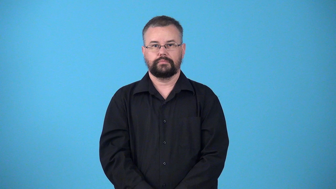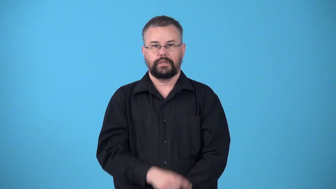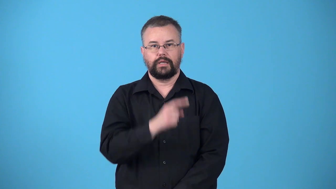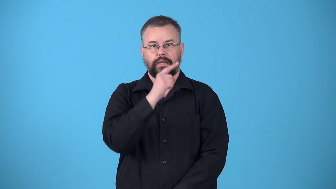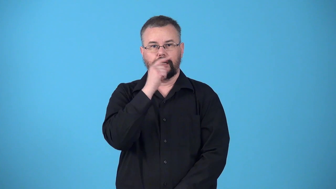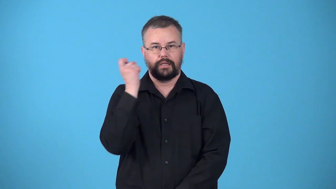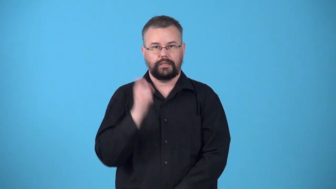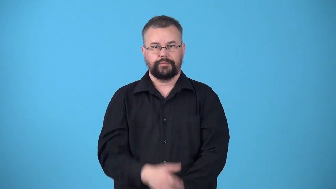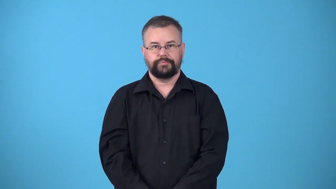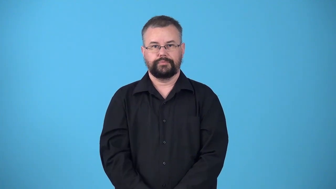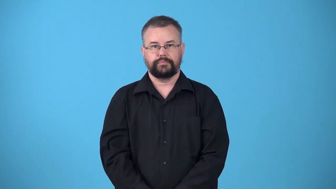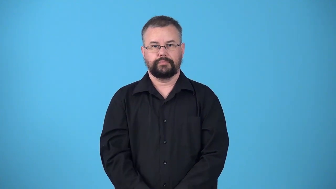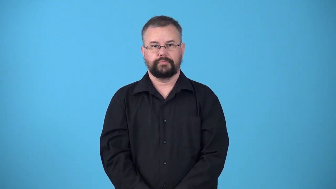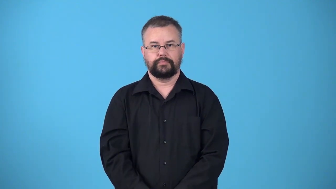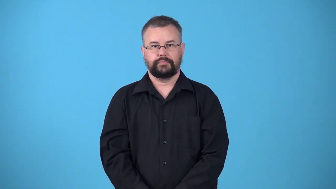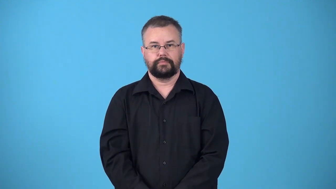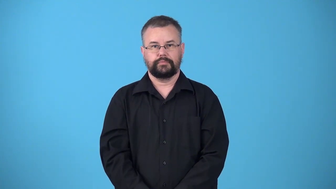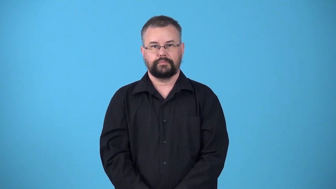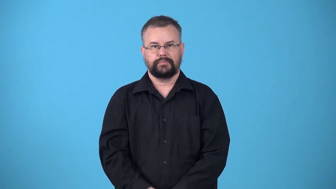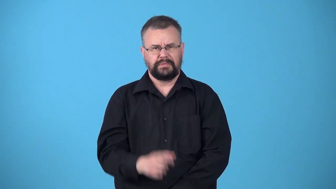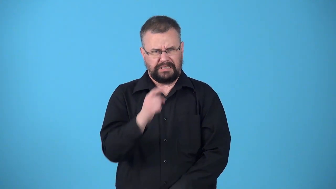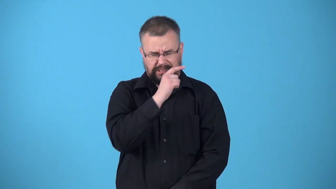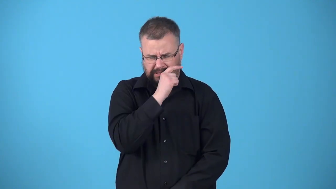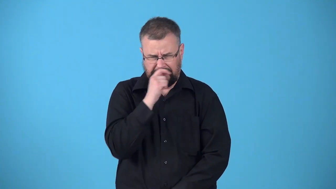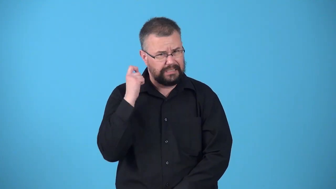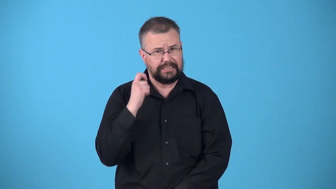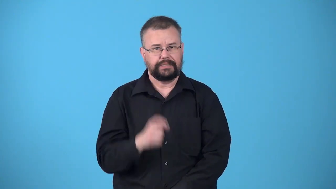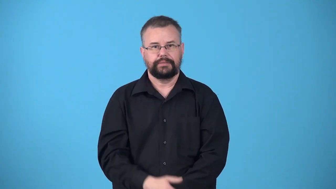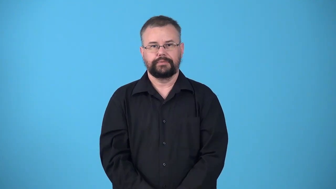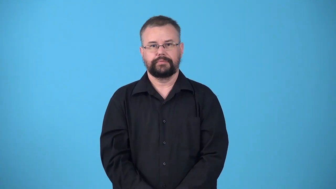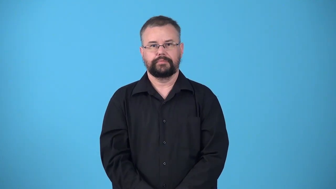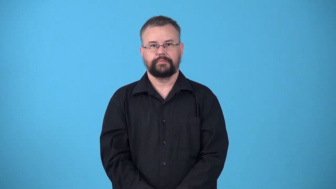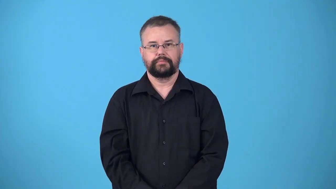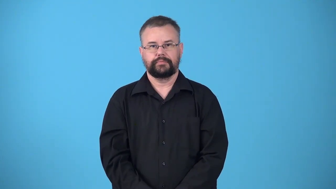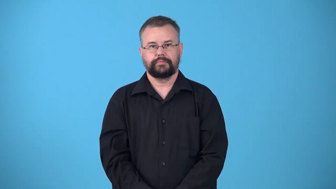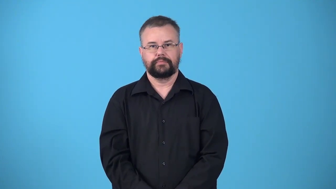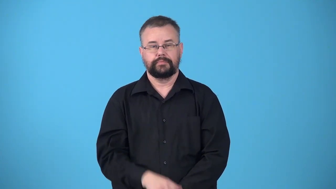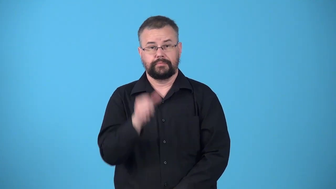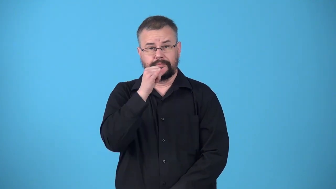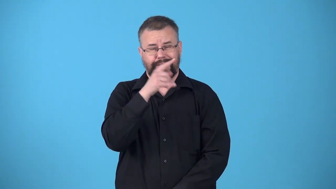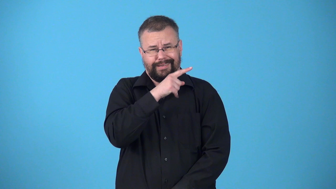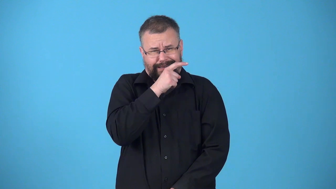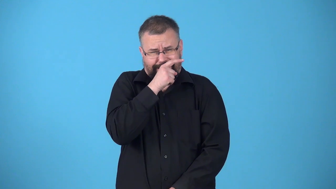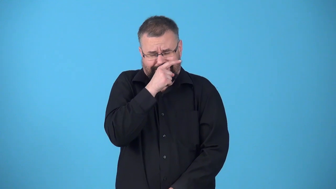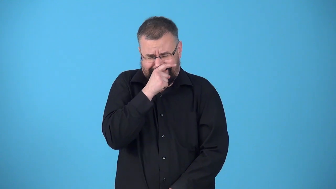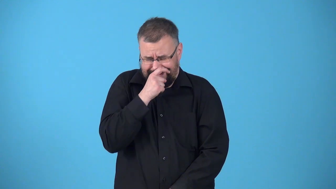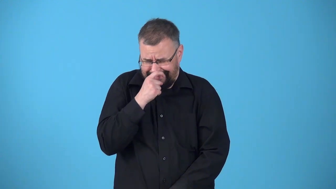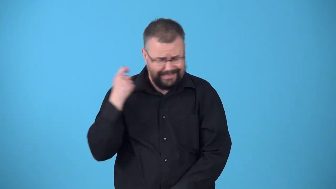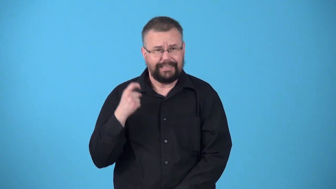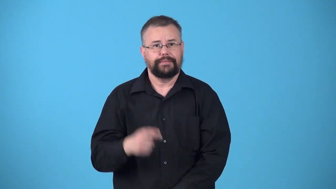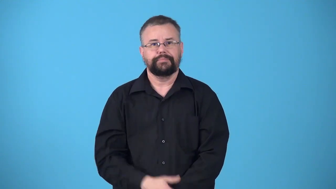ugly,uglier,ugliest,unsightlier,unsightliest